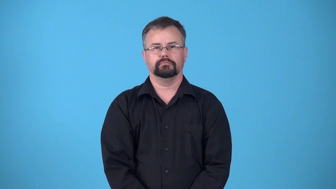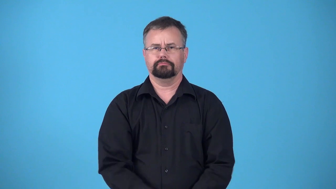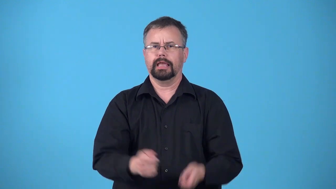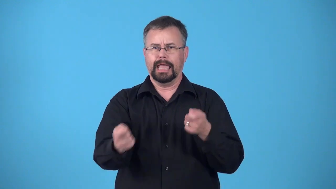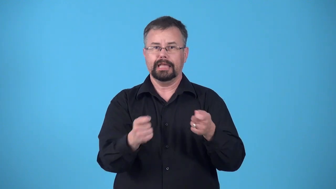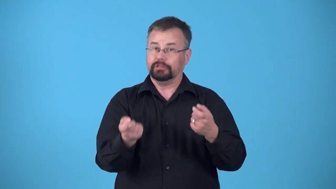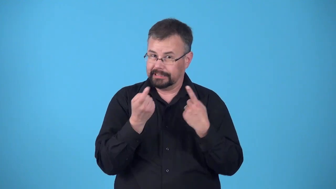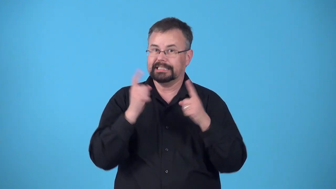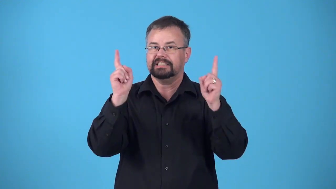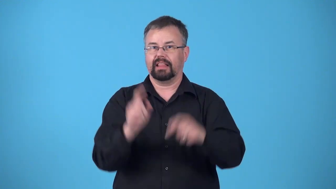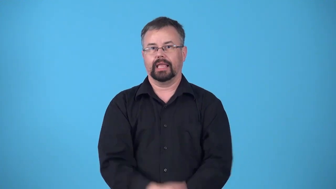contend